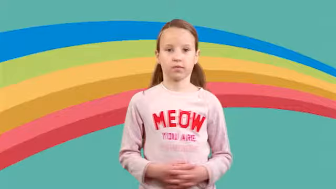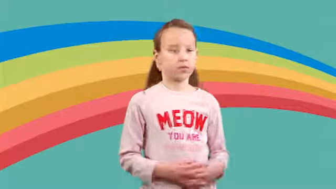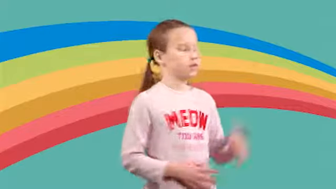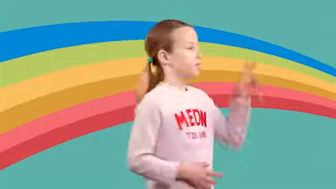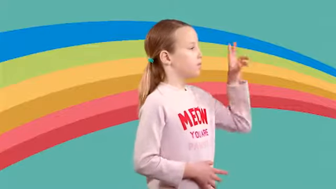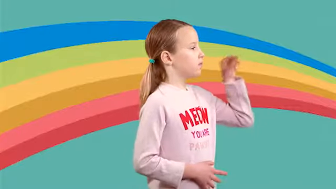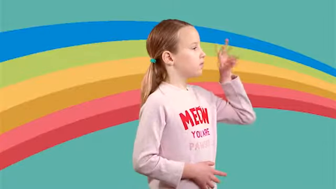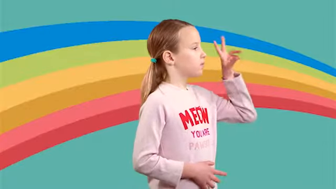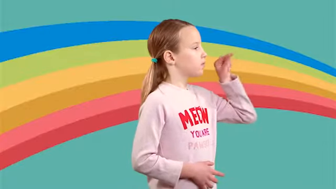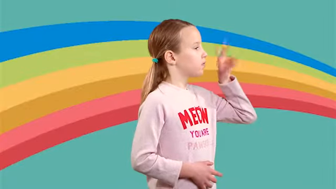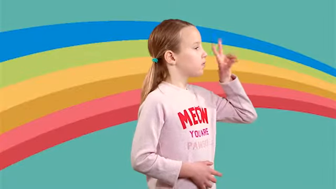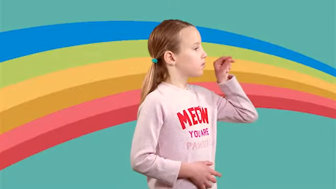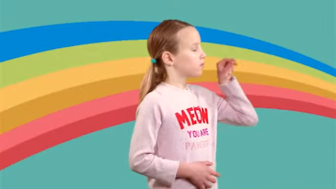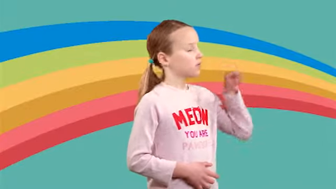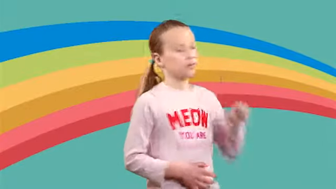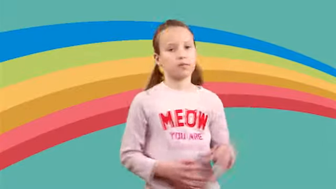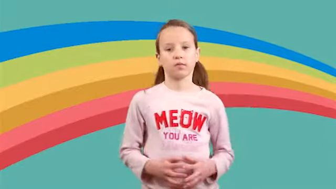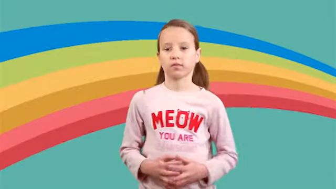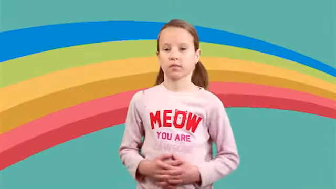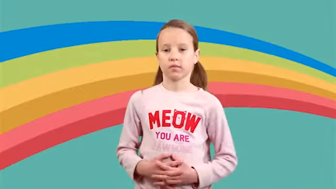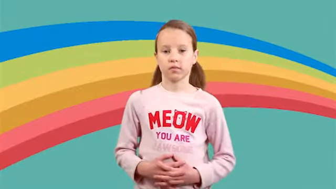Duck